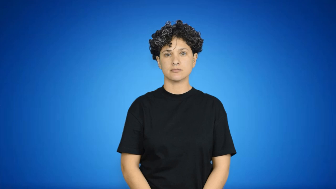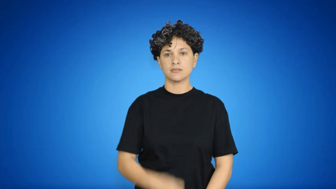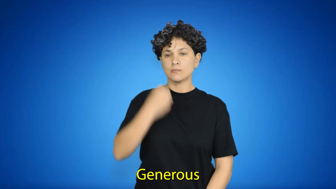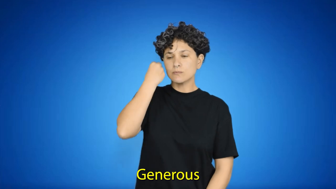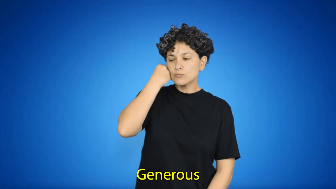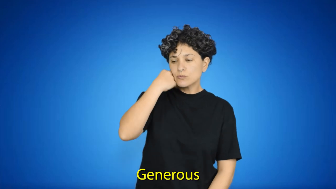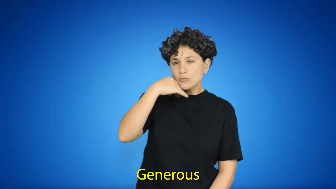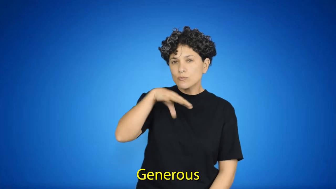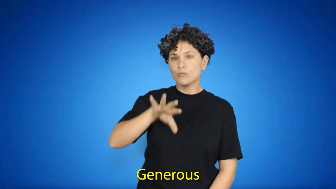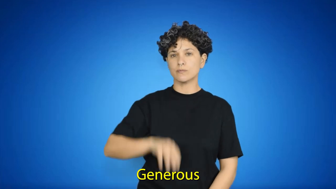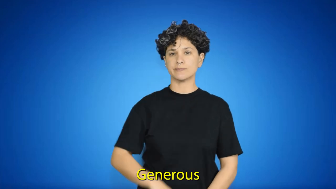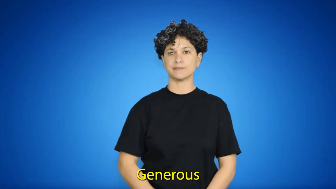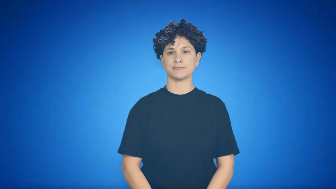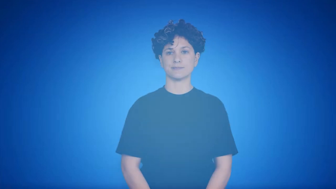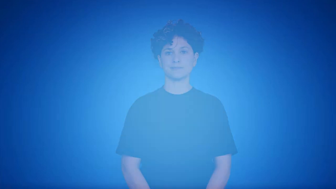Generous